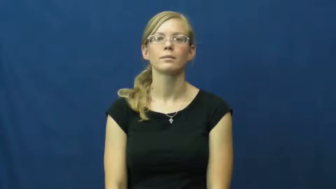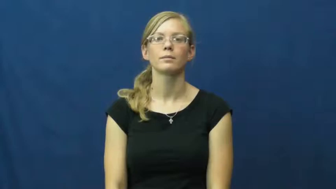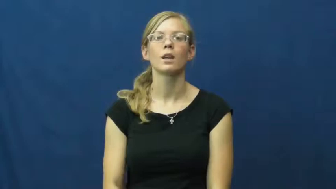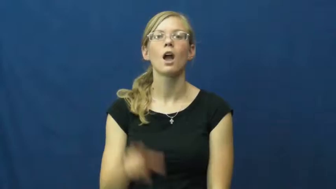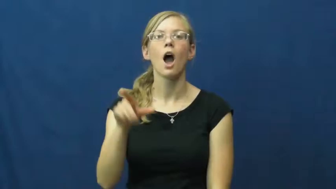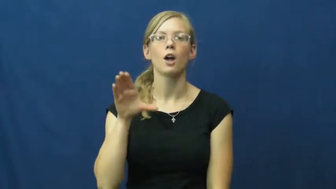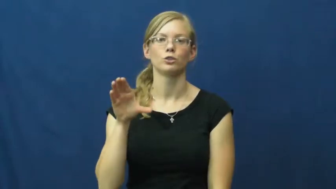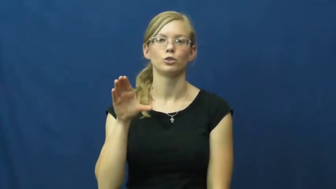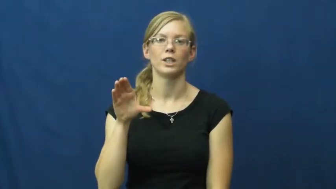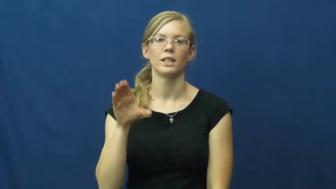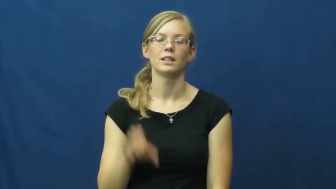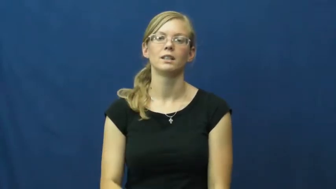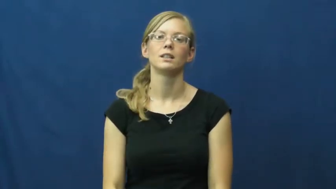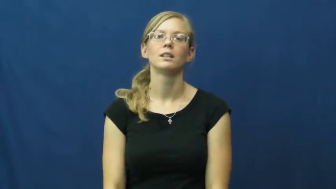hundred,hundreth